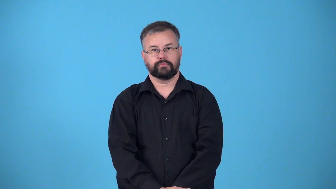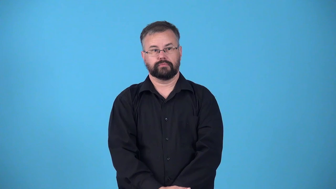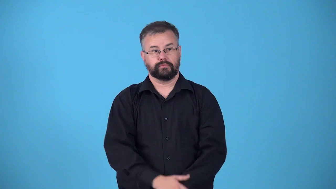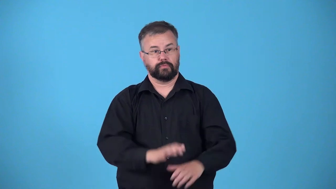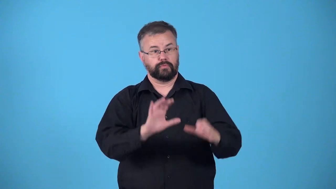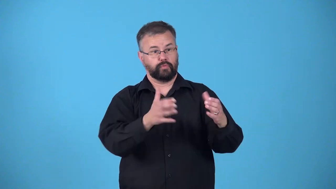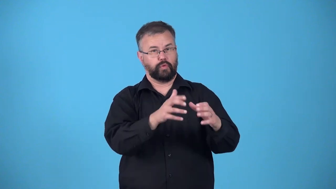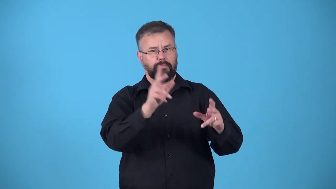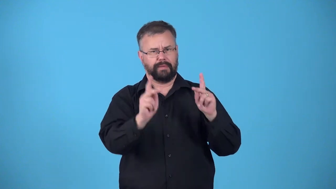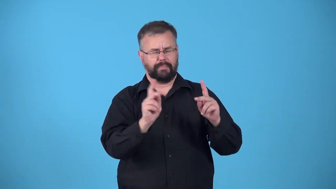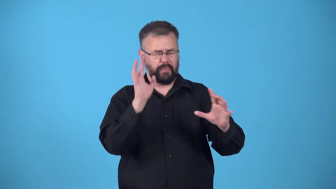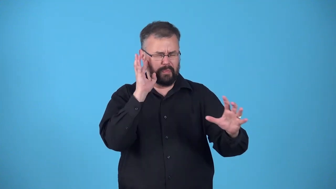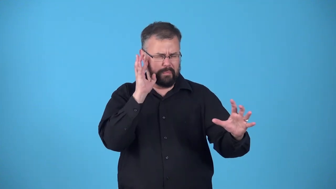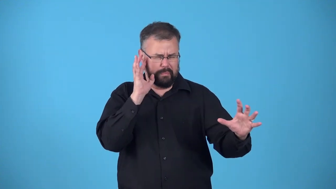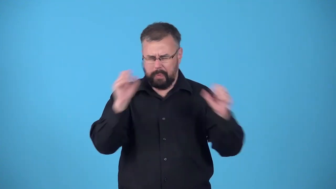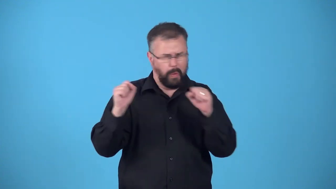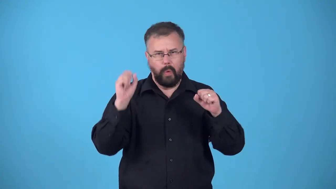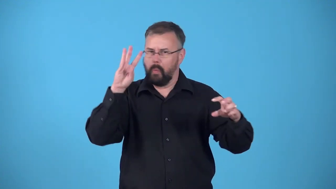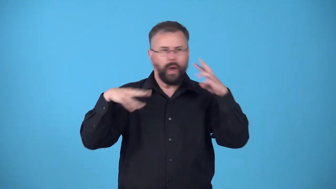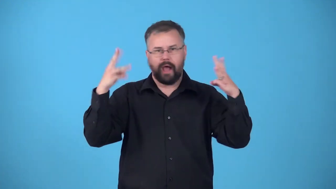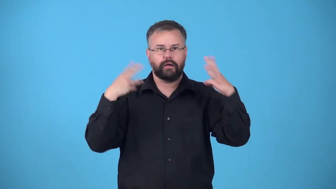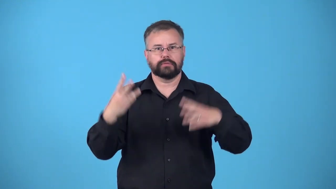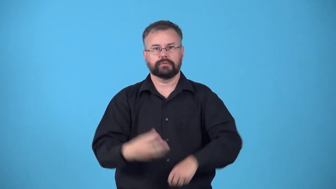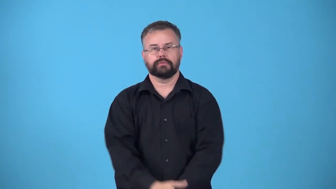gaggle,crowd